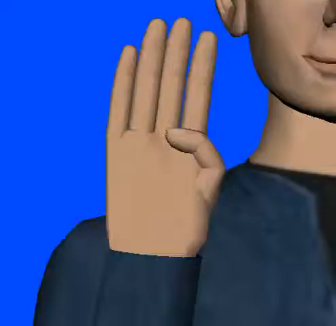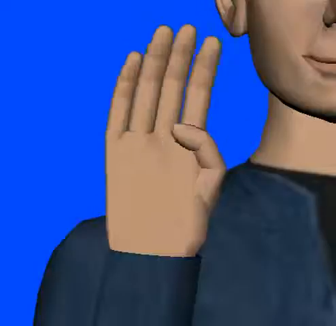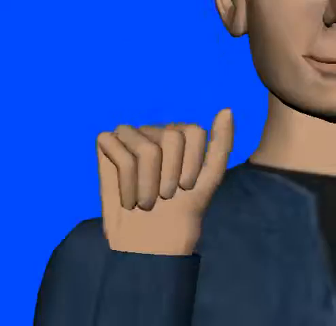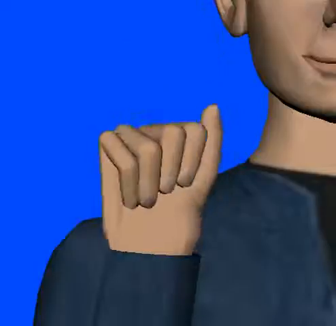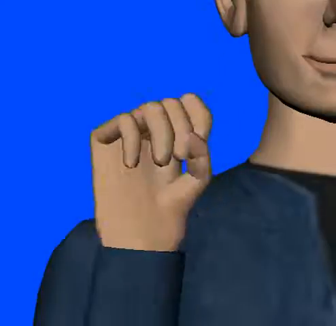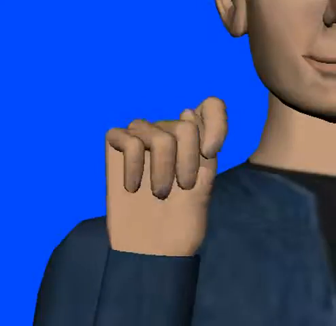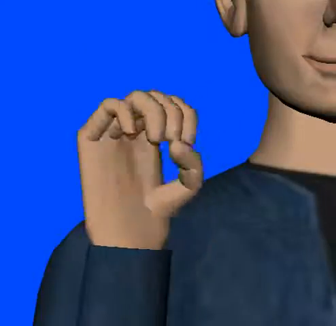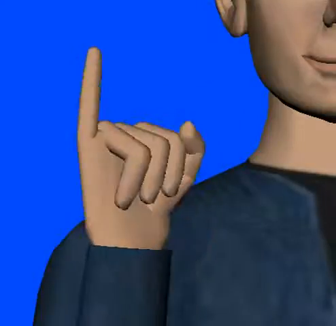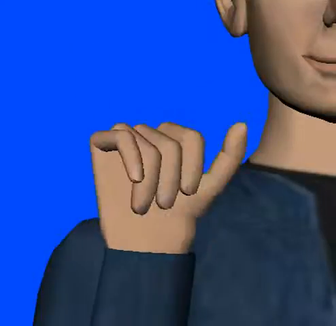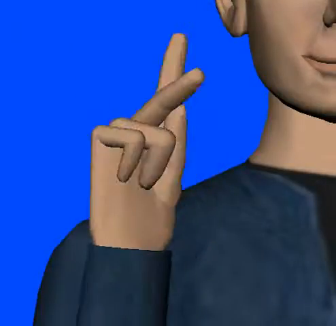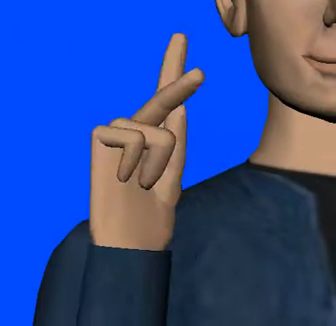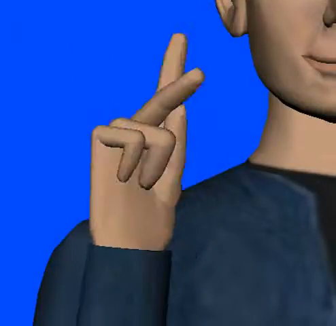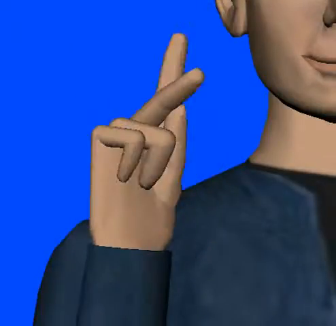batik